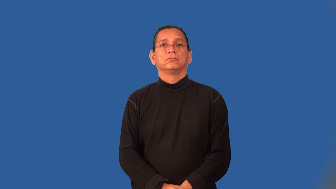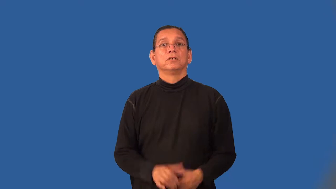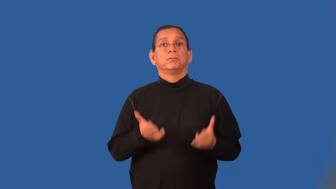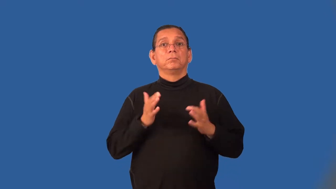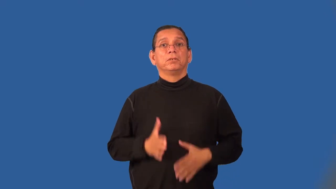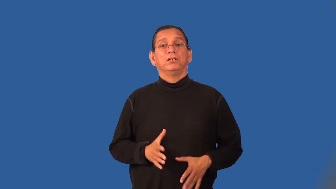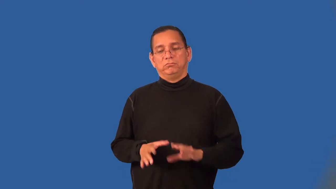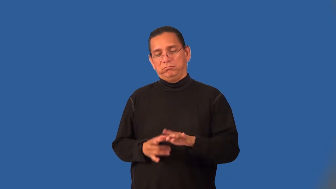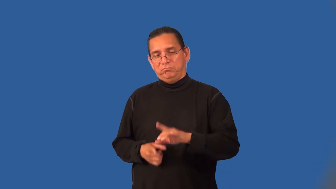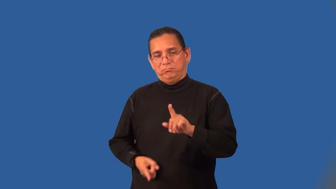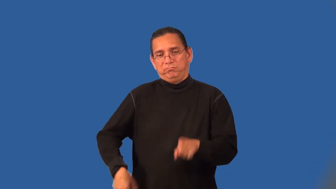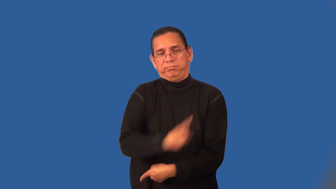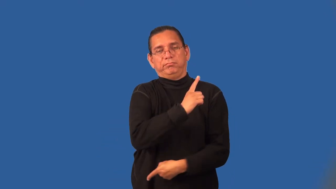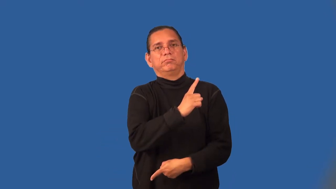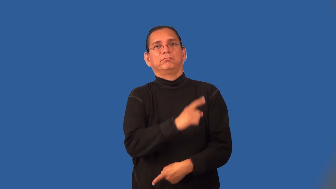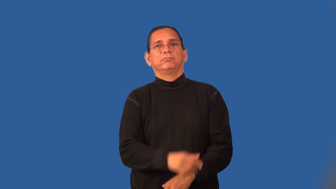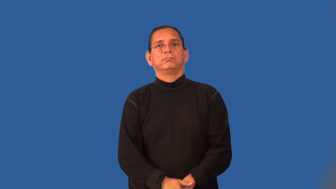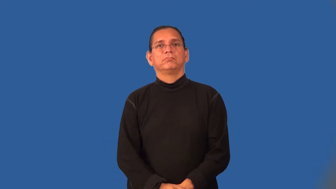striker-soccer